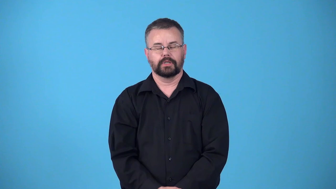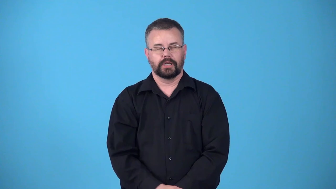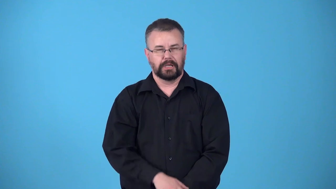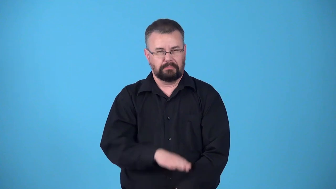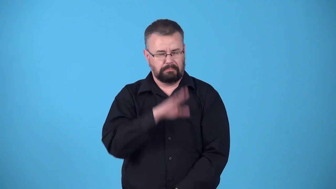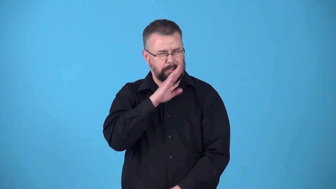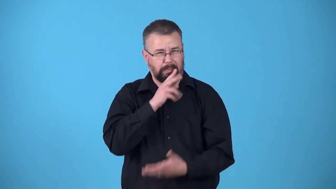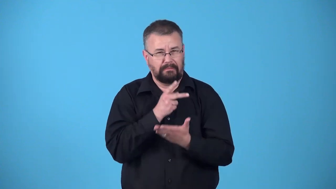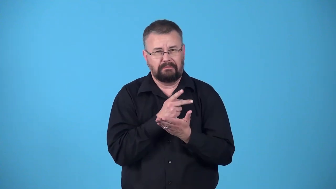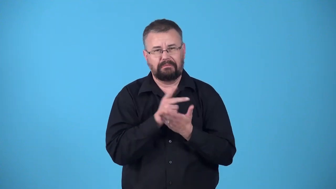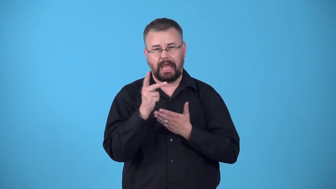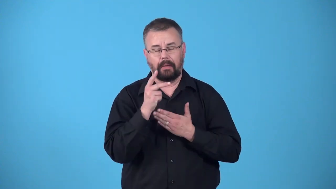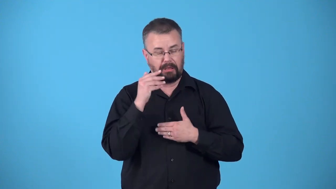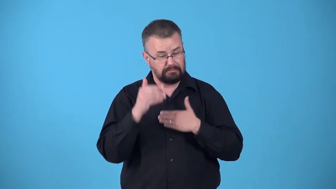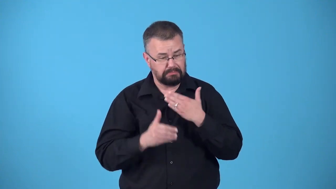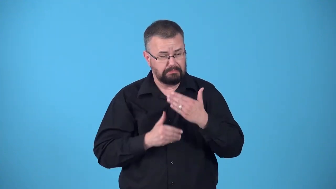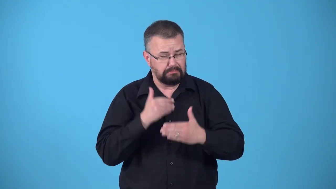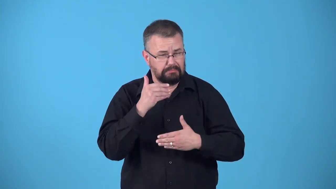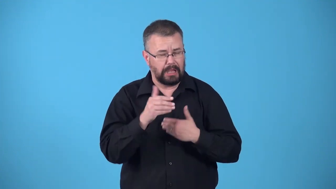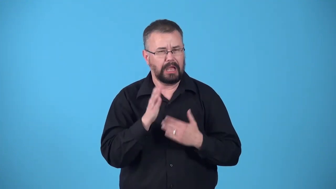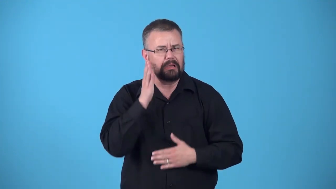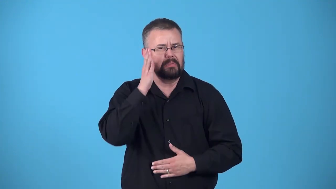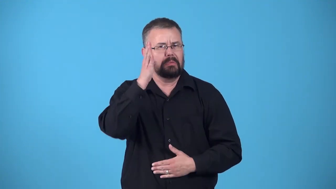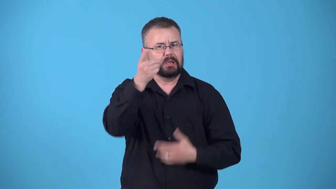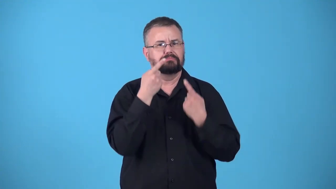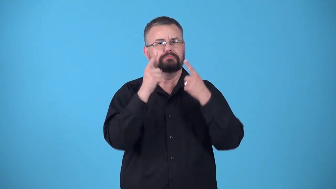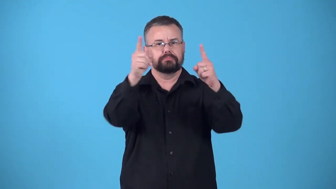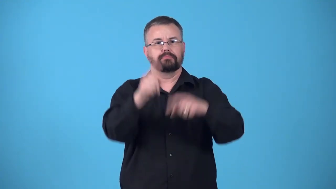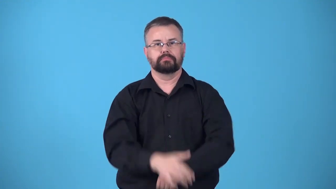failure is the mother of success